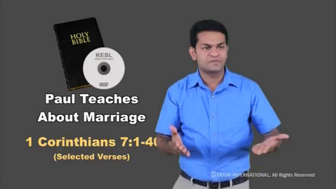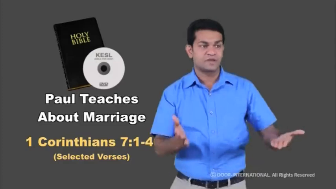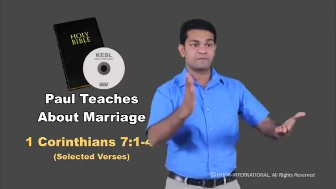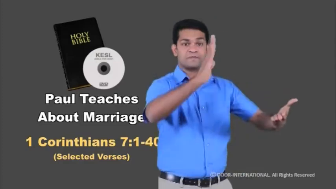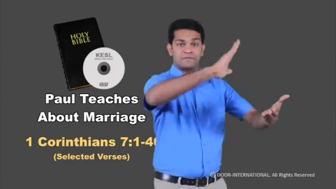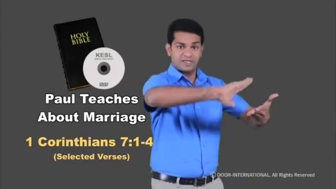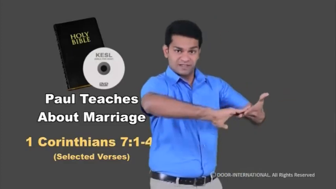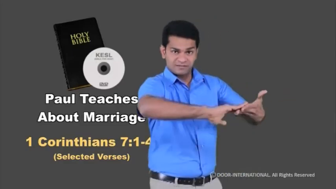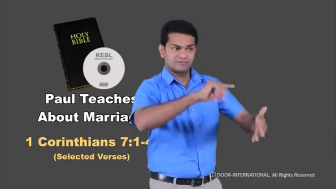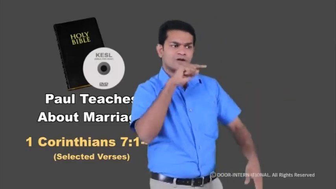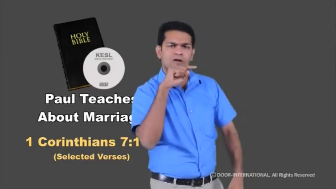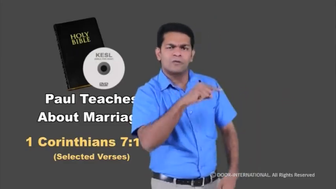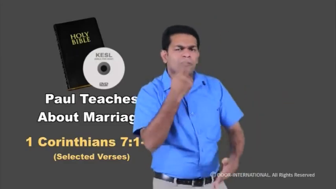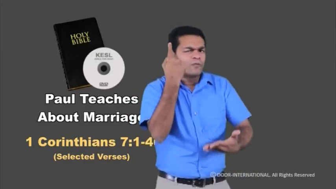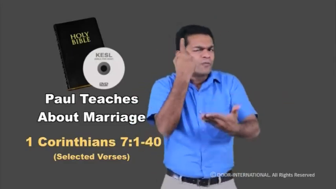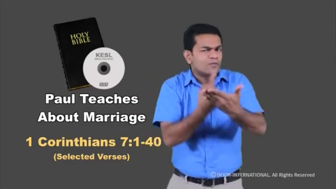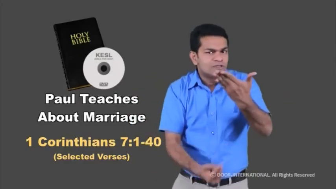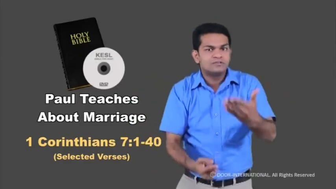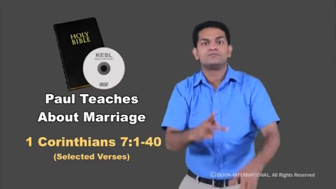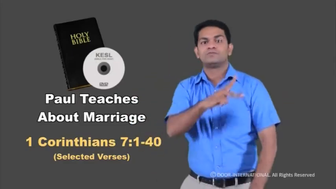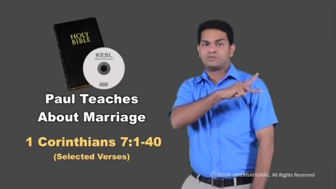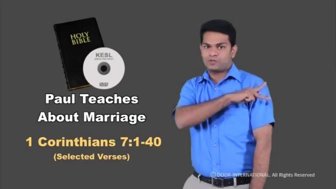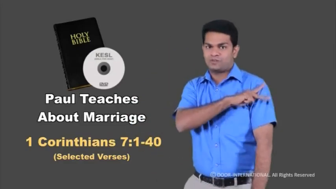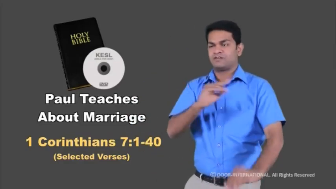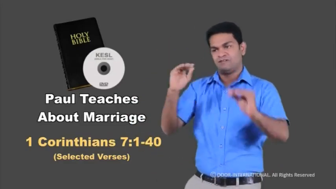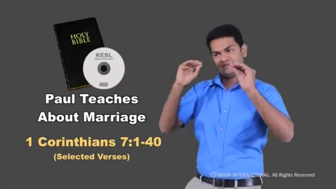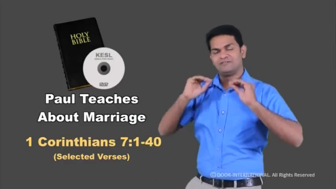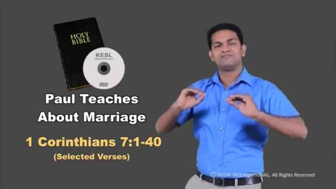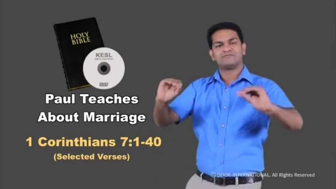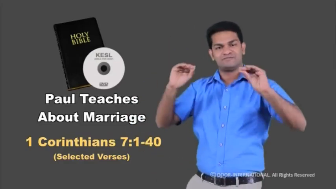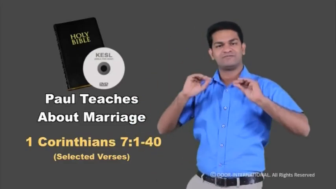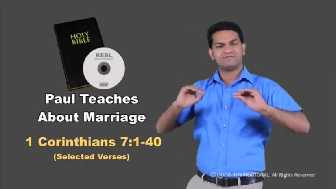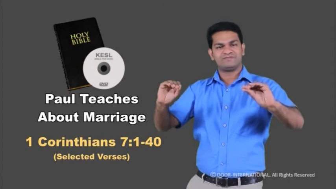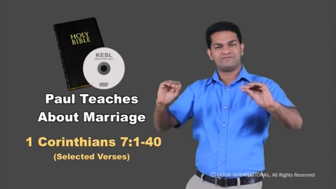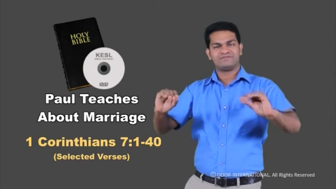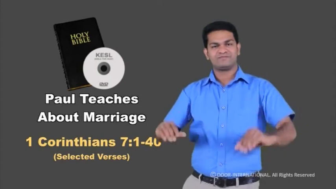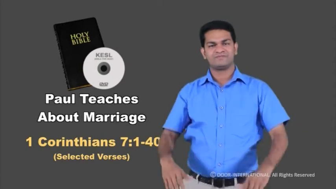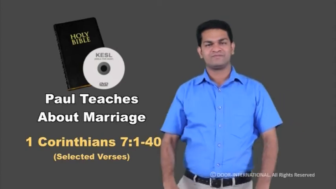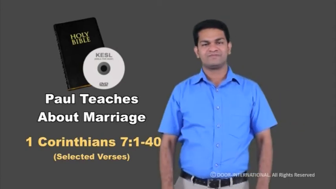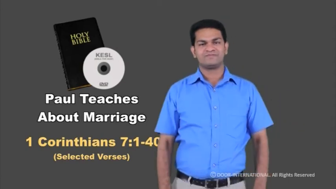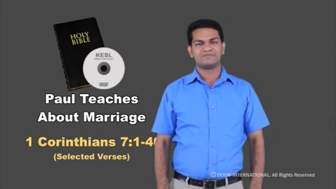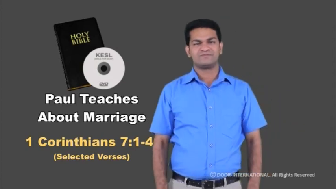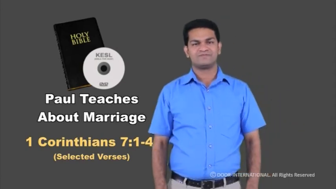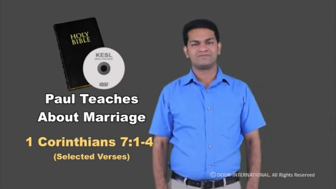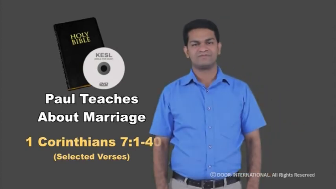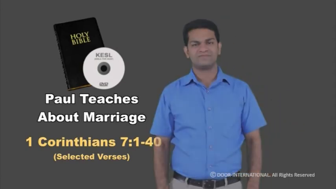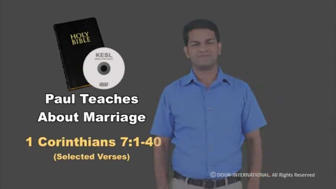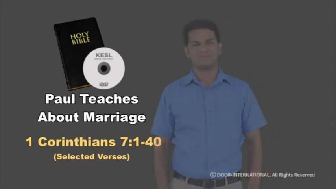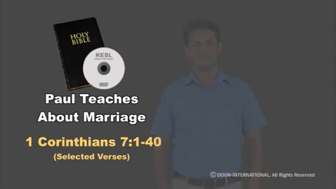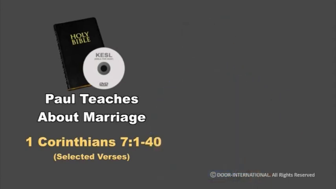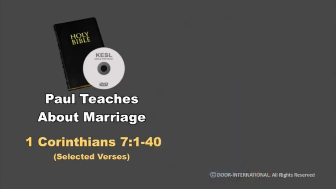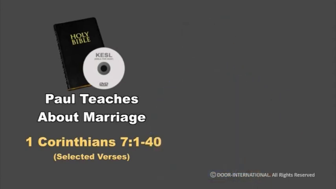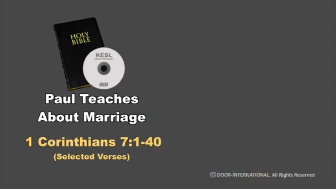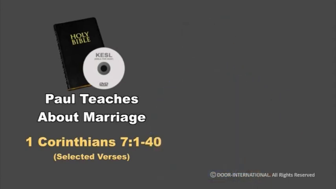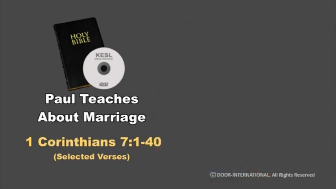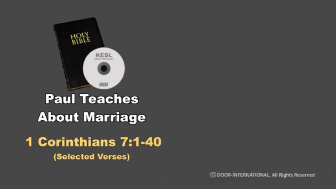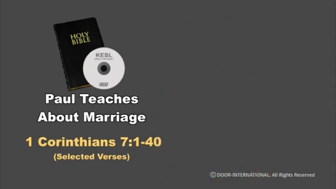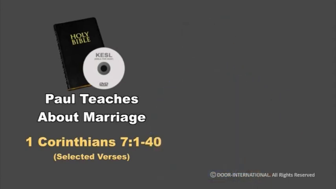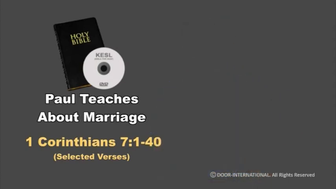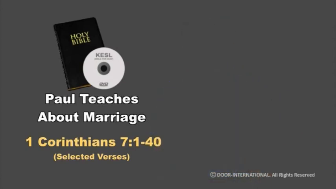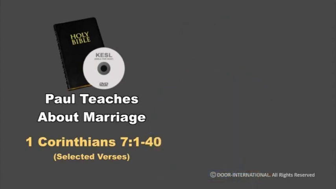Paul Teaches About Marriage